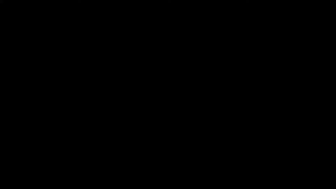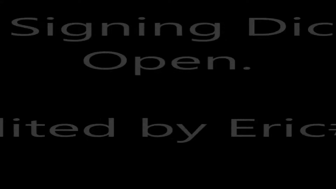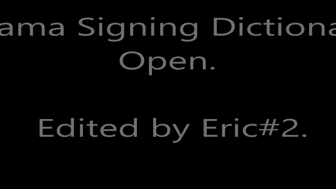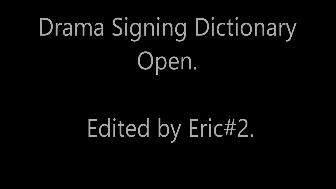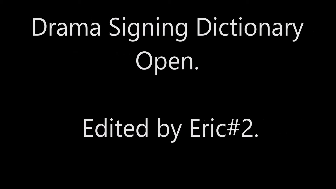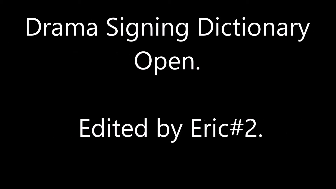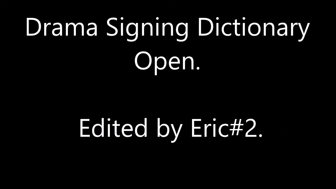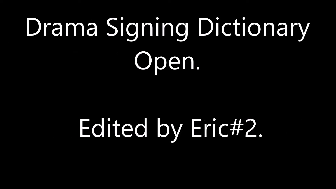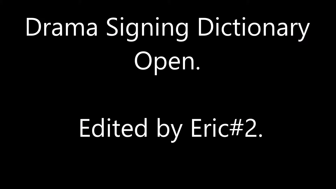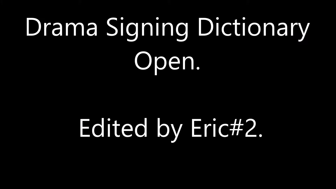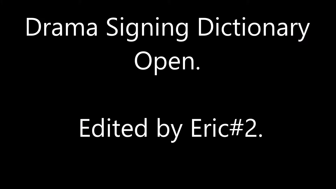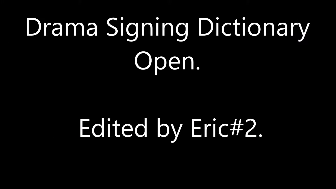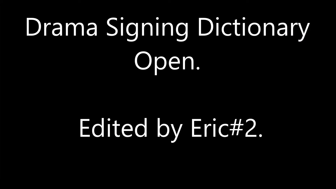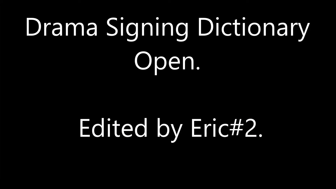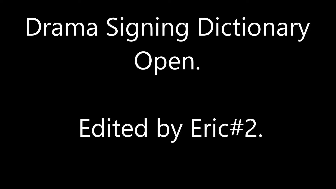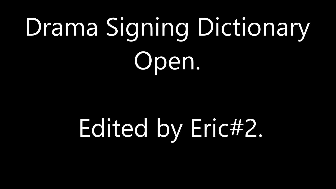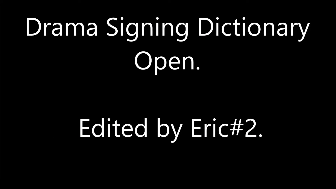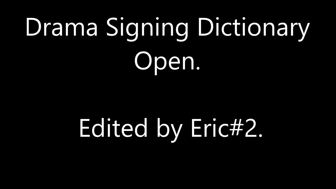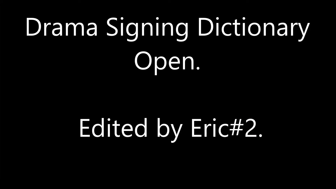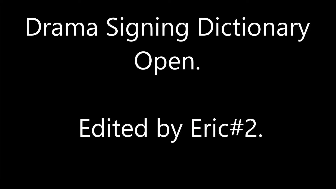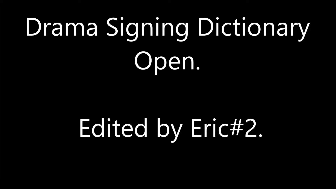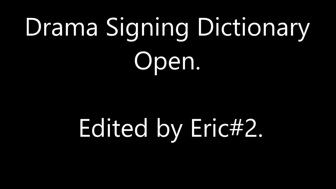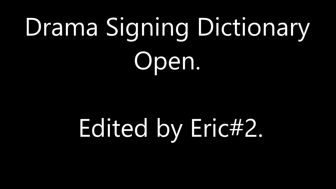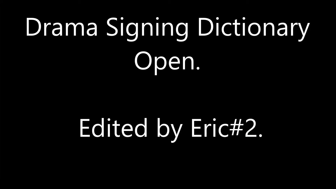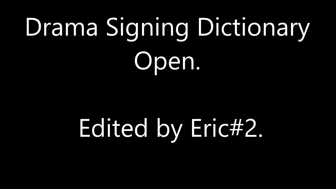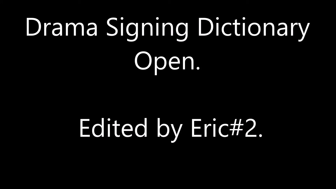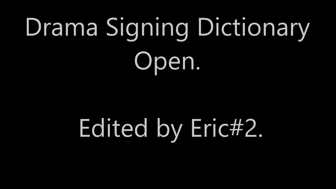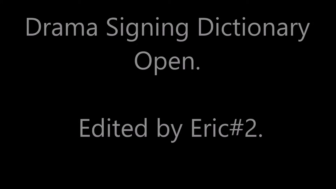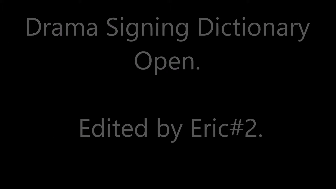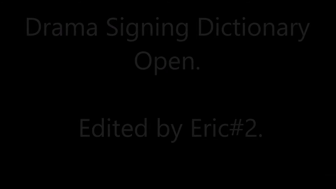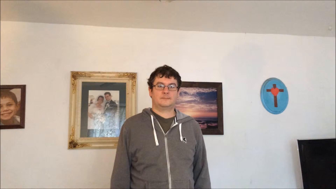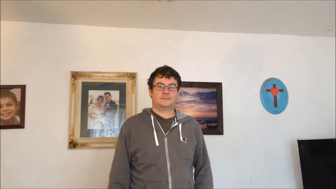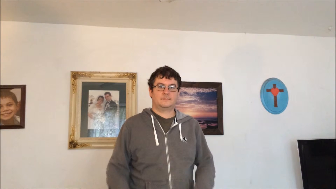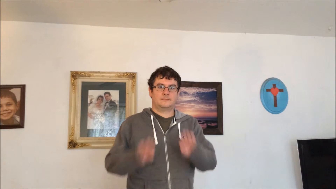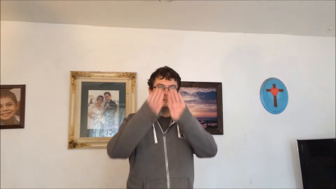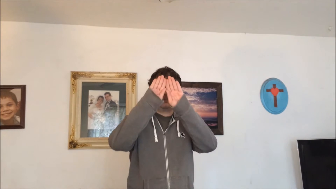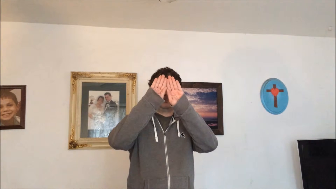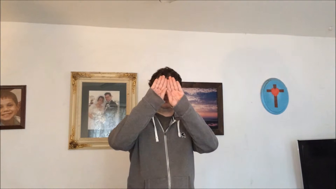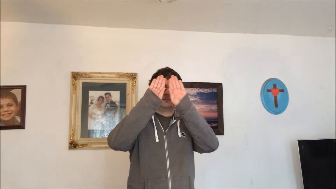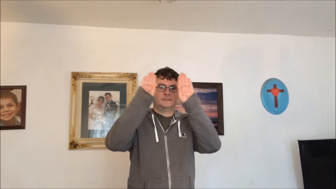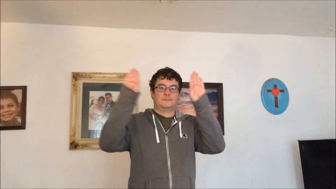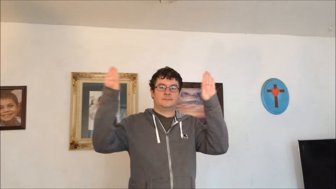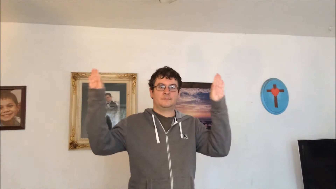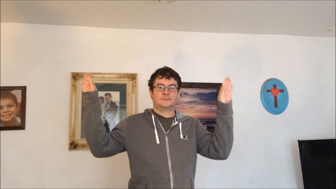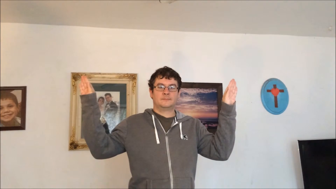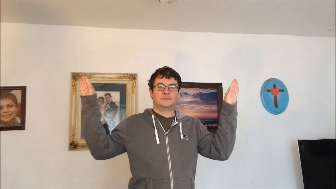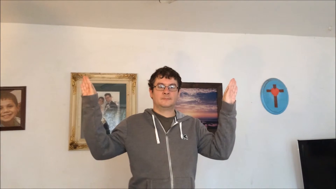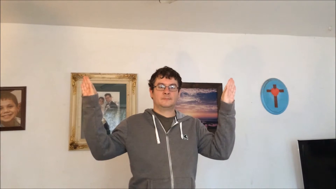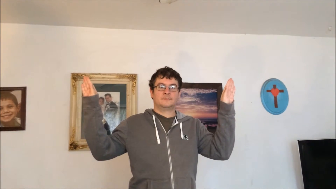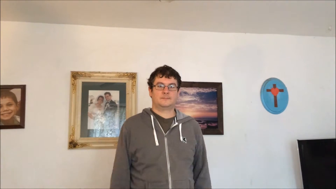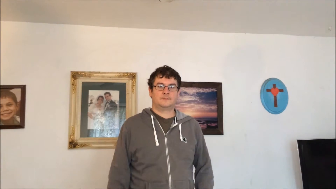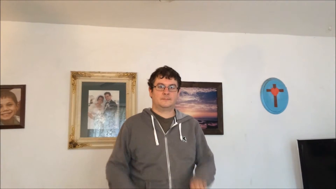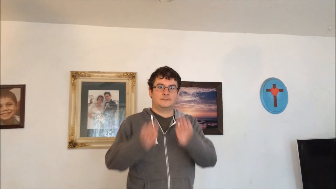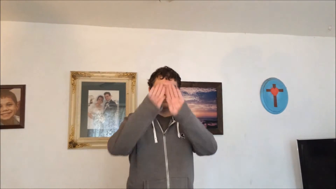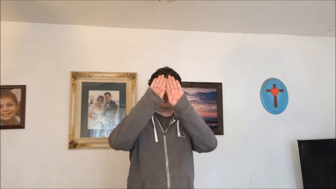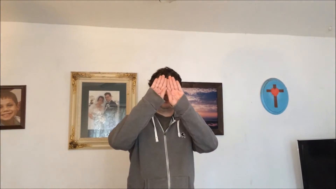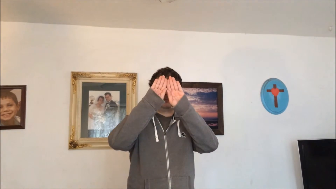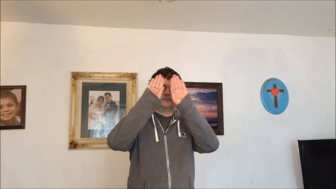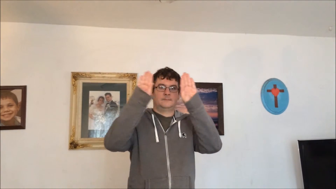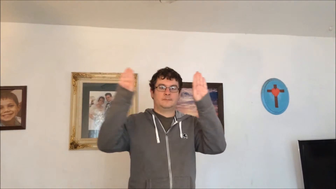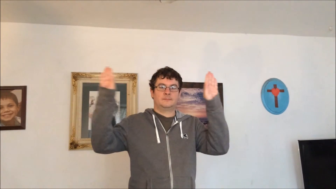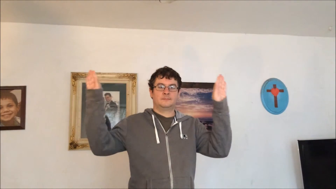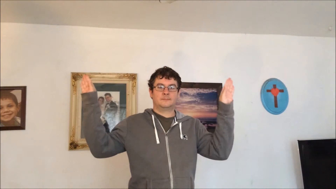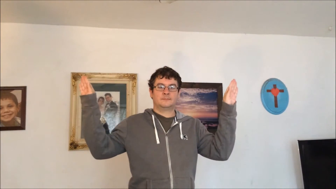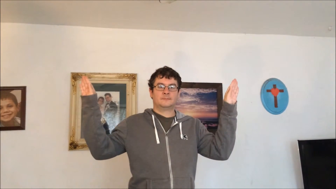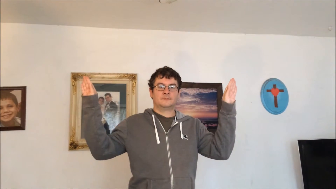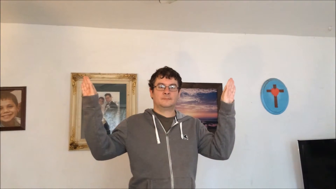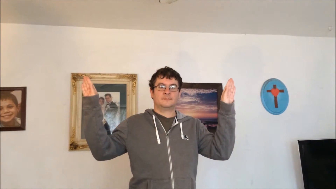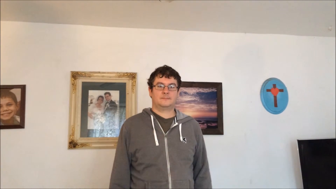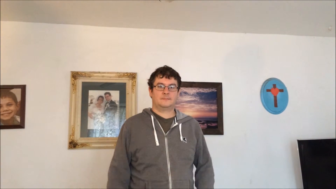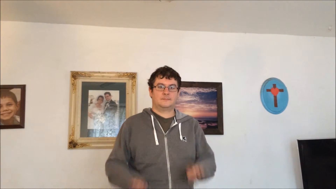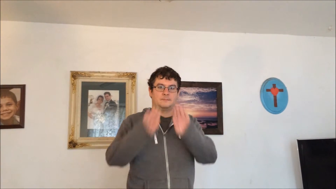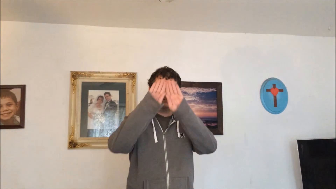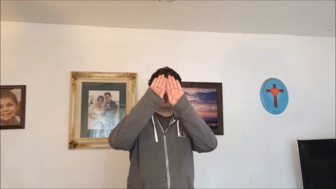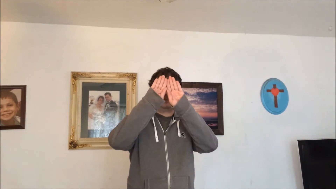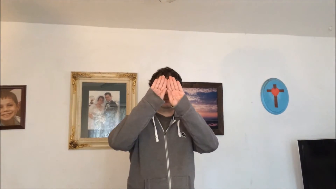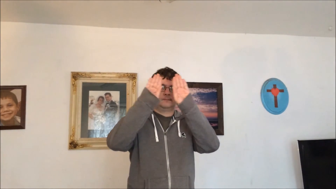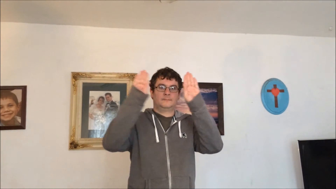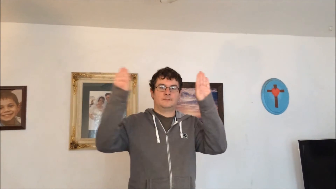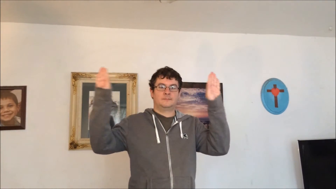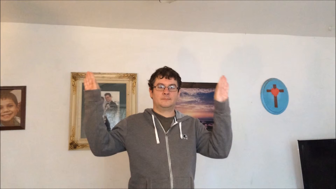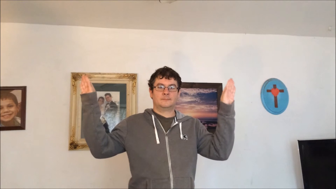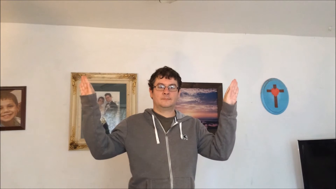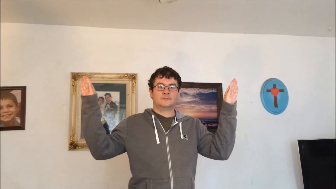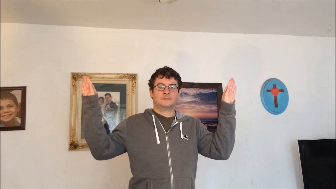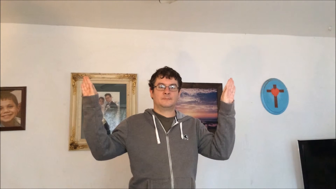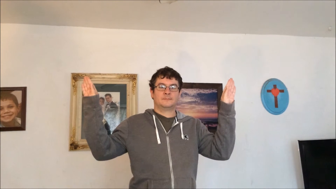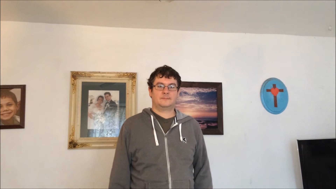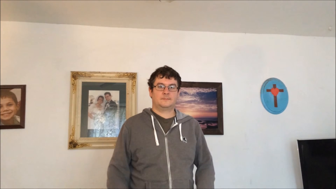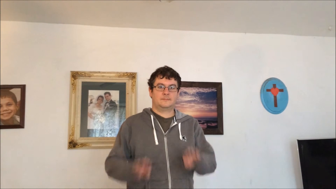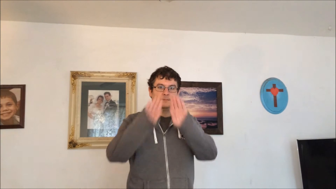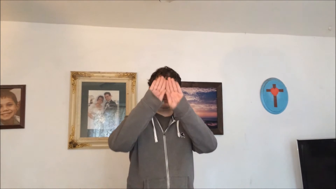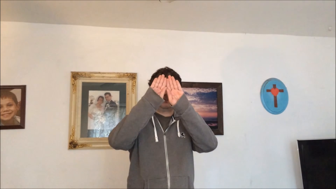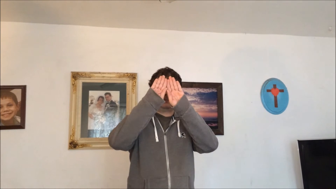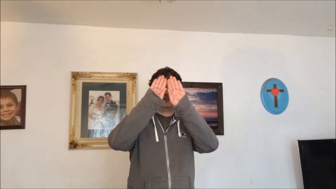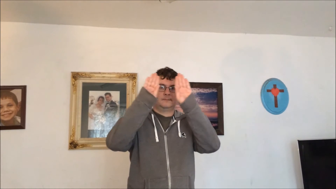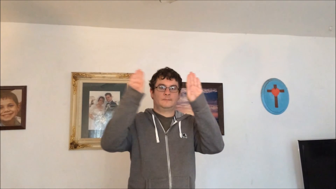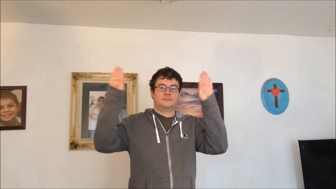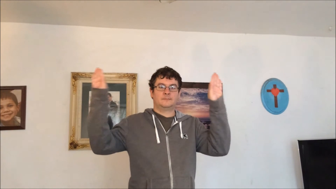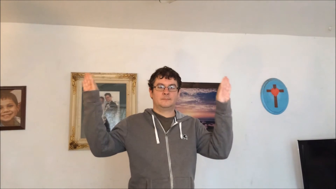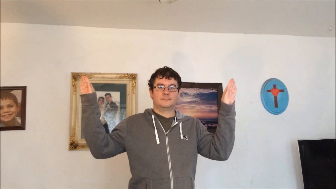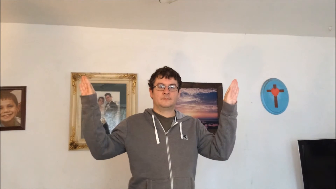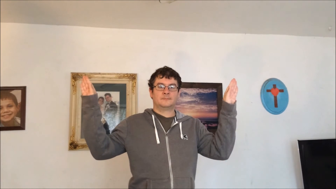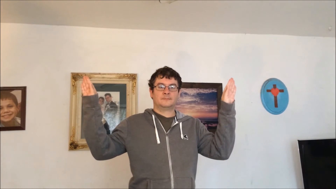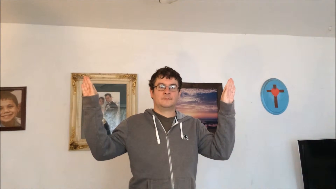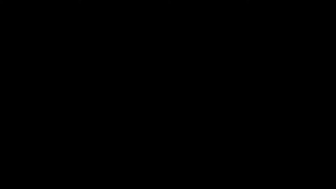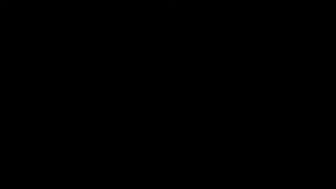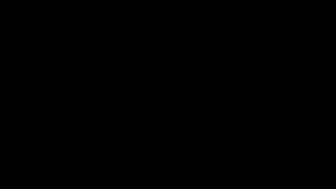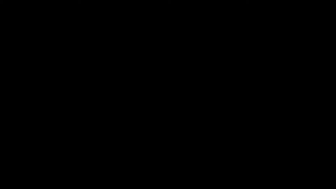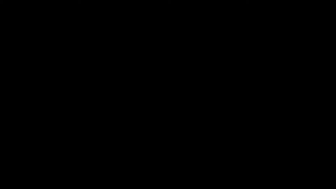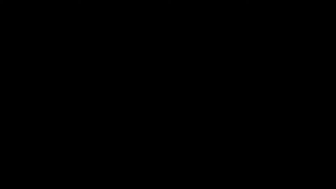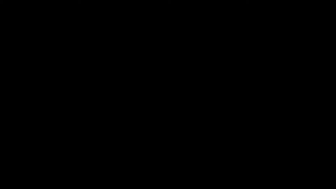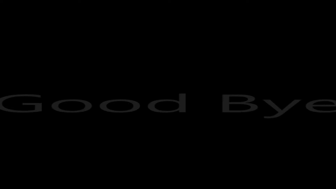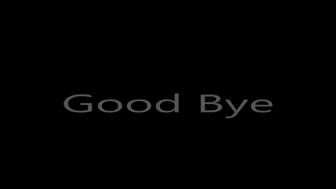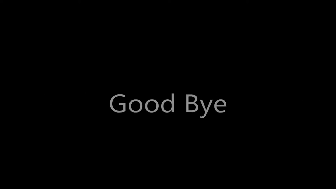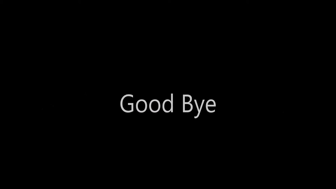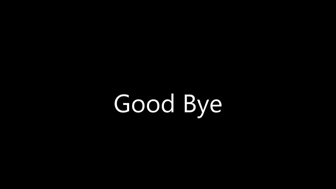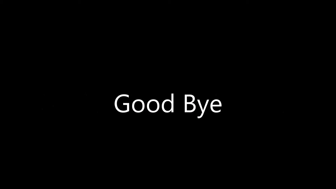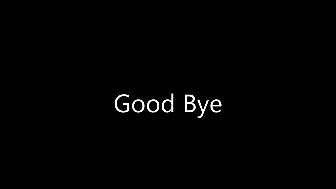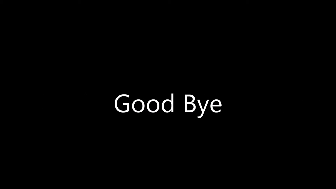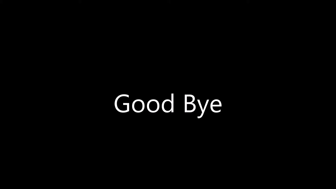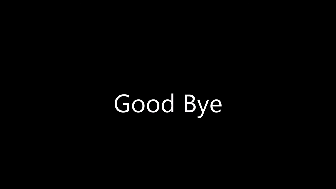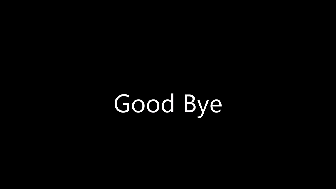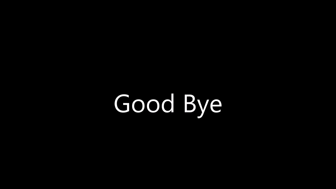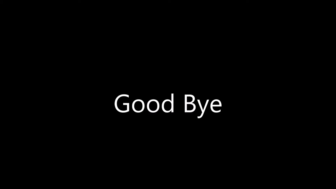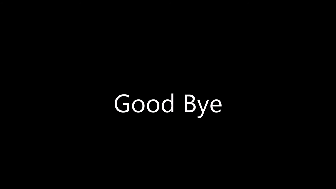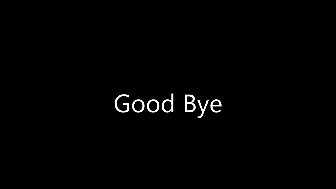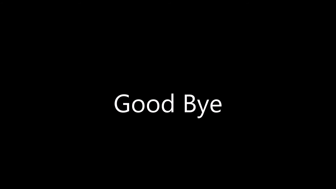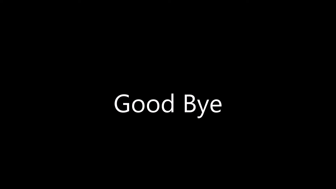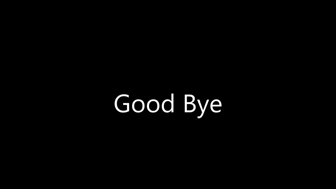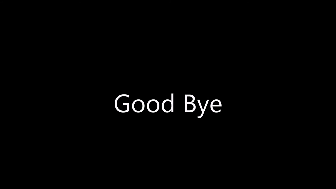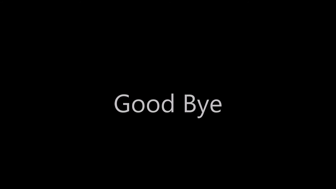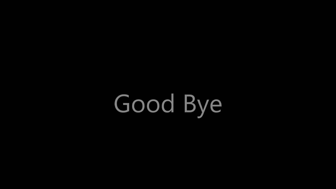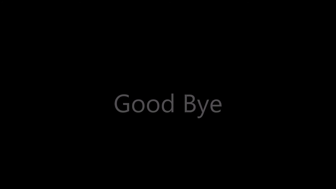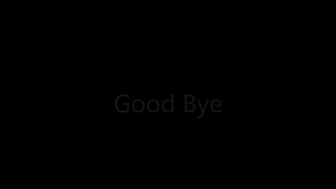Open